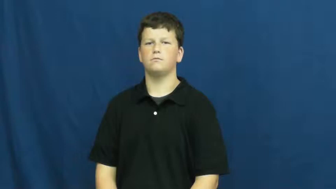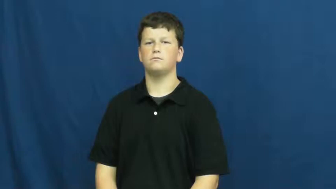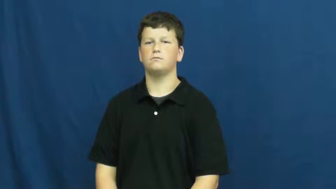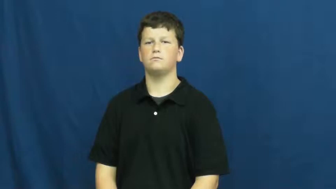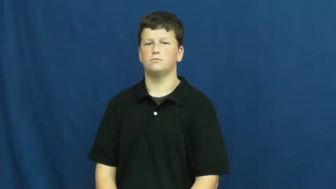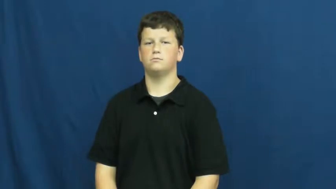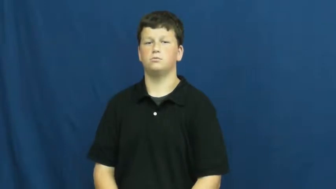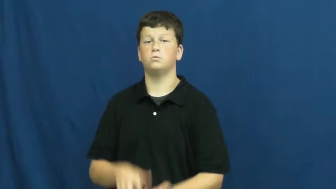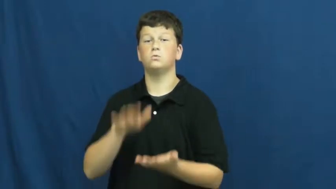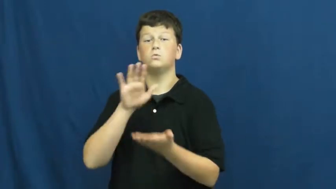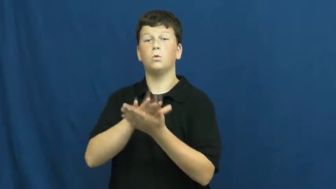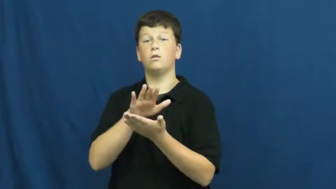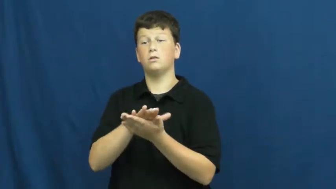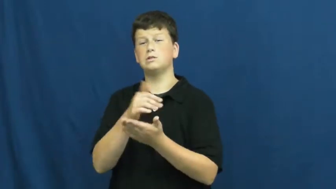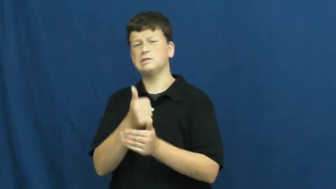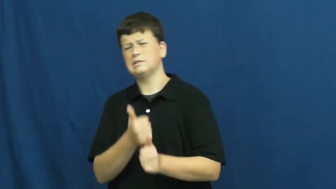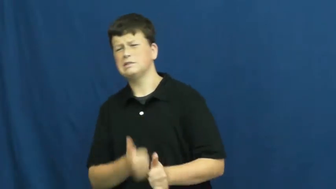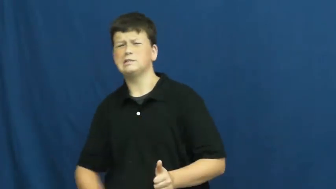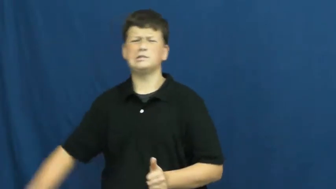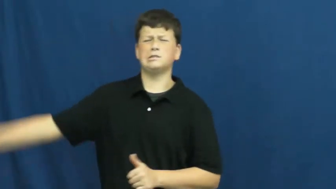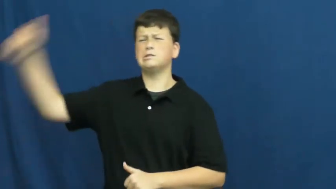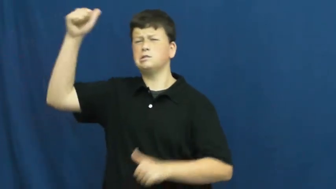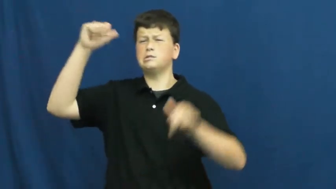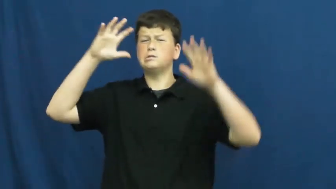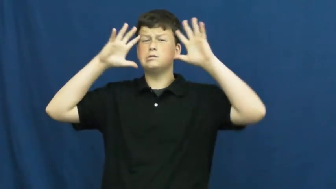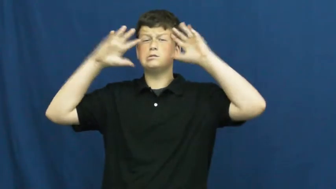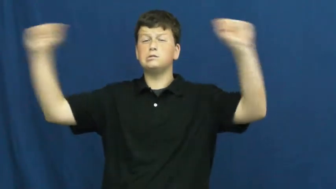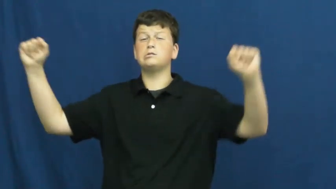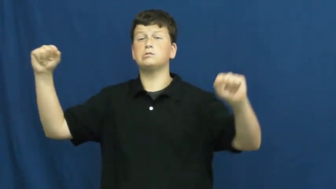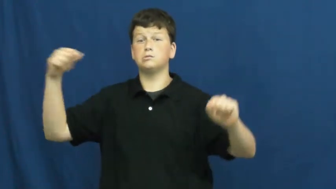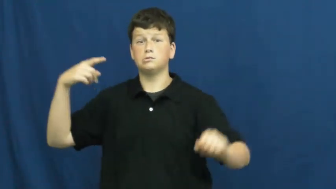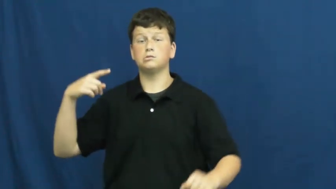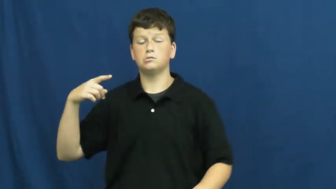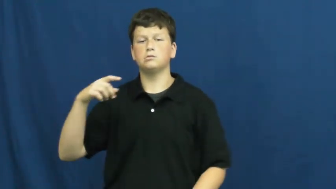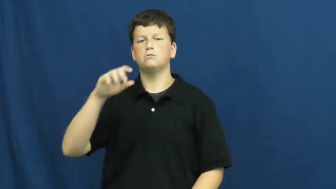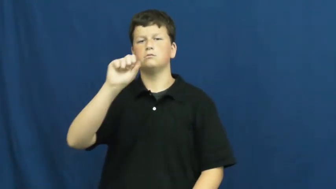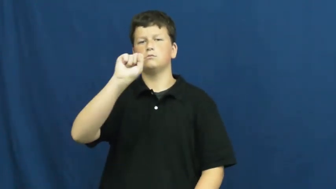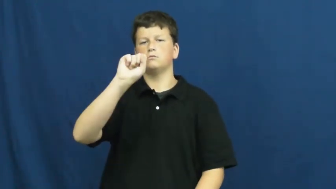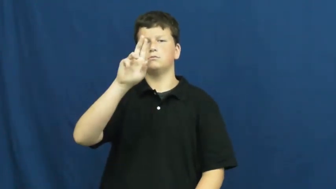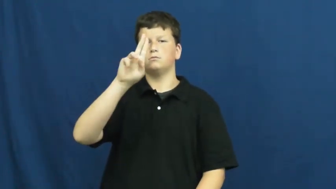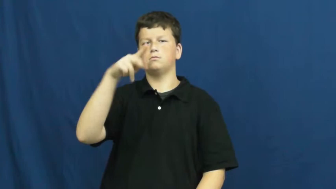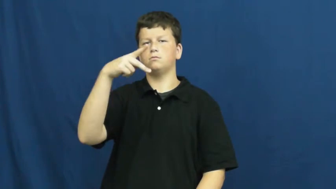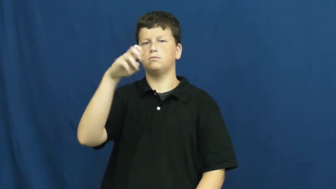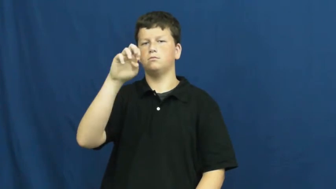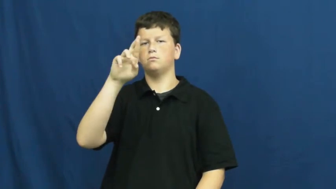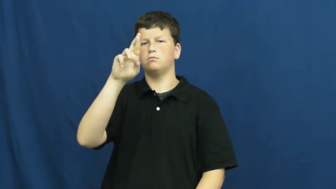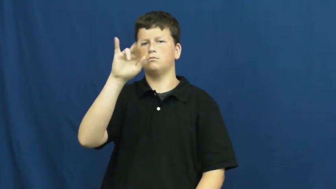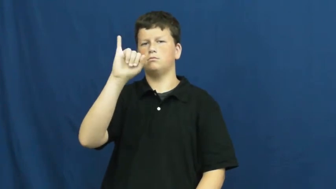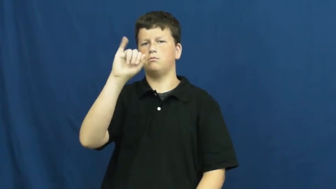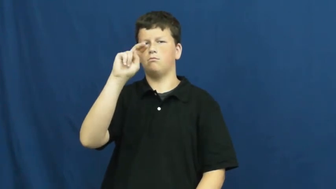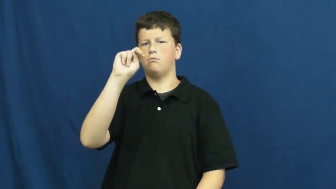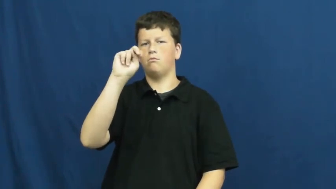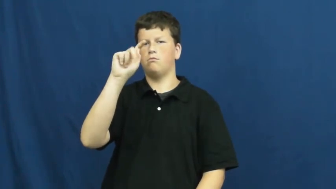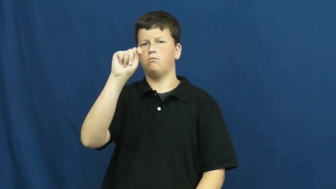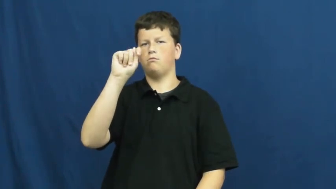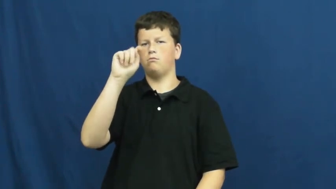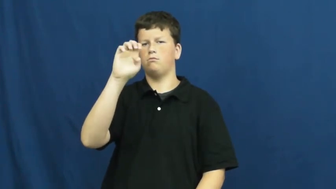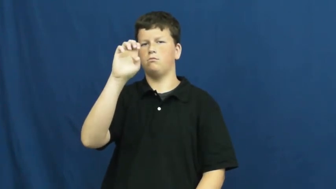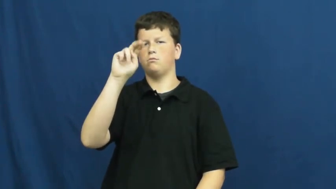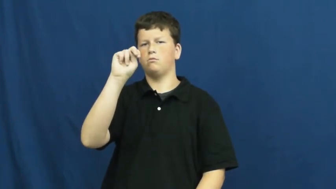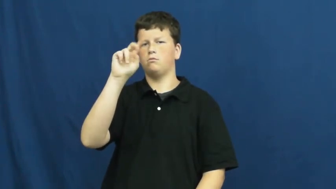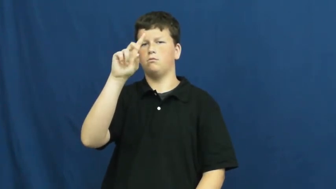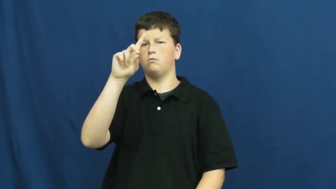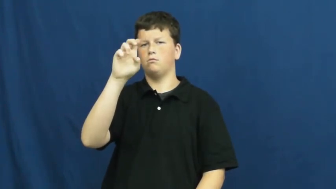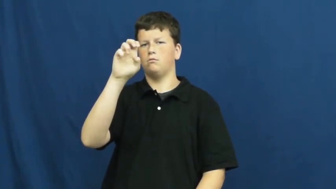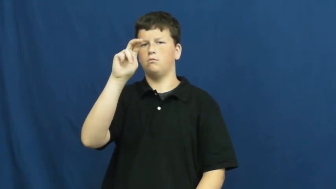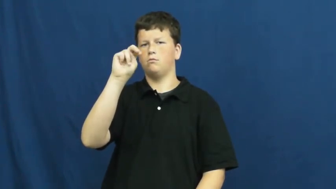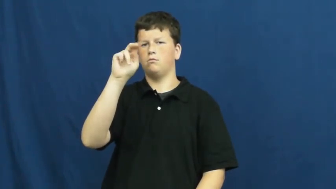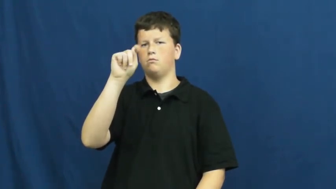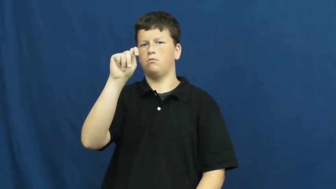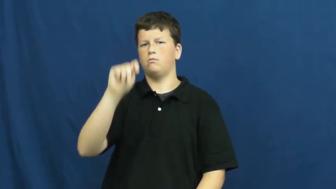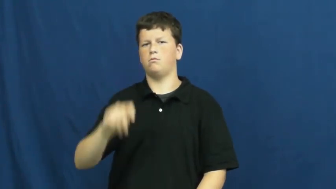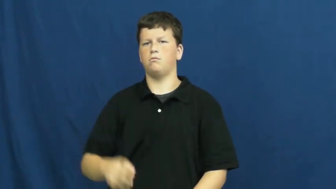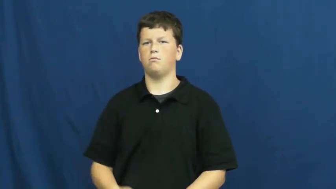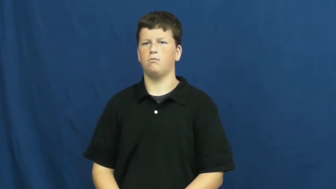superintendent,rector,chancellor